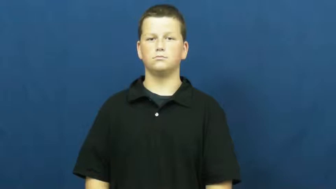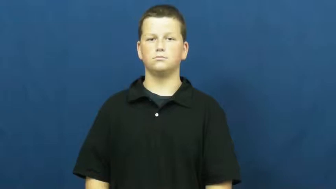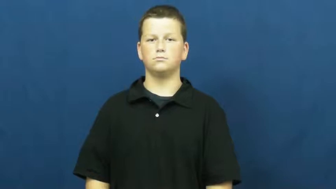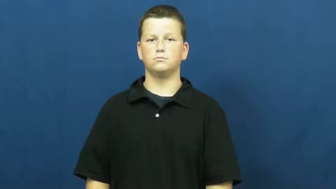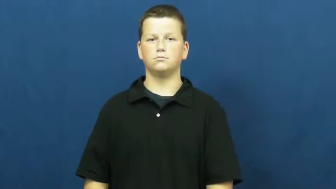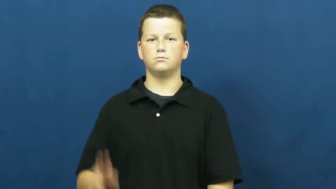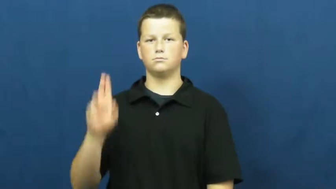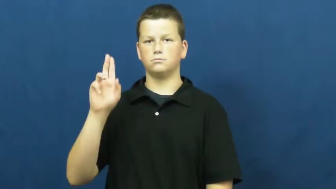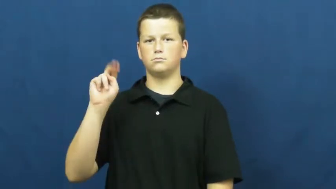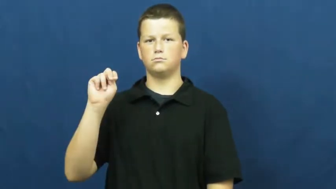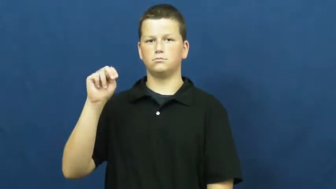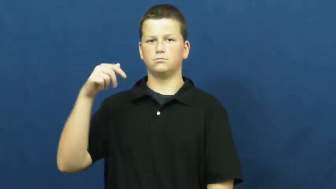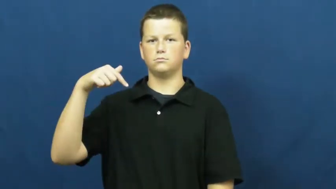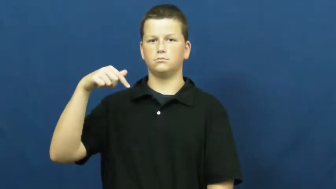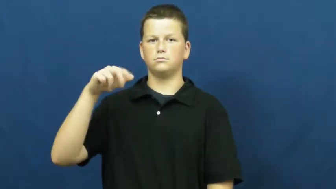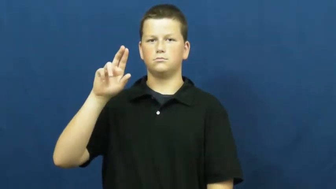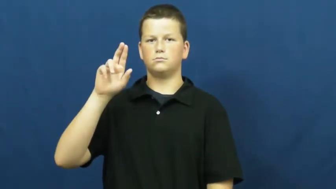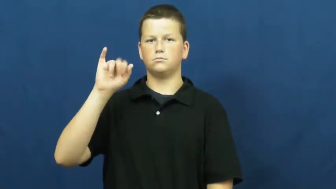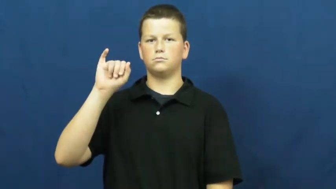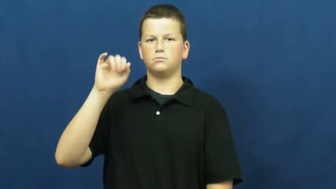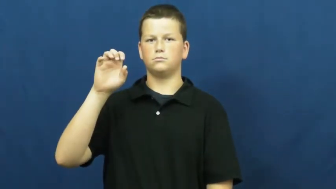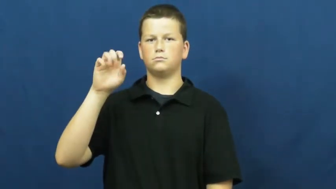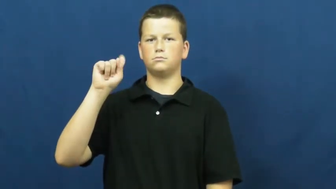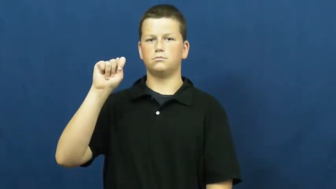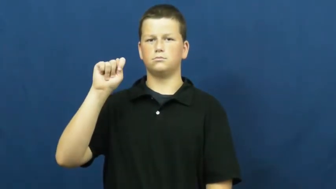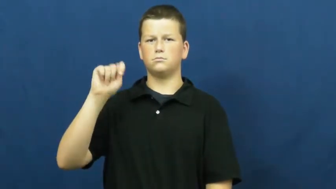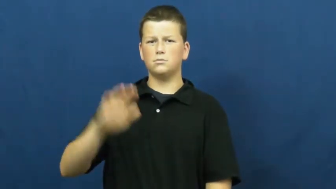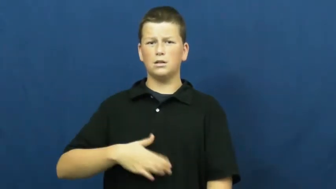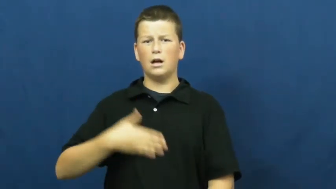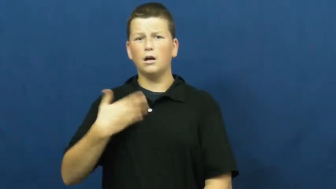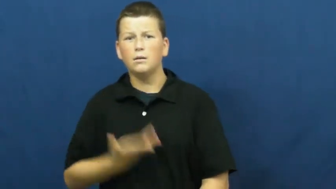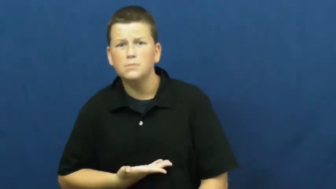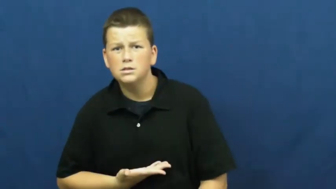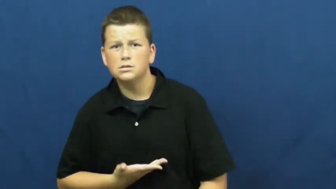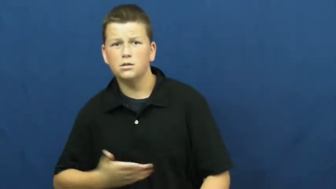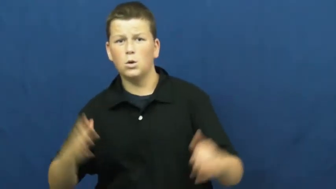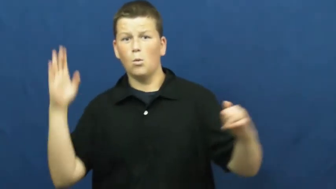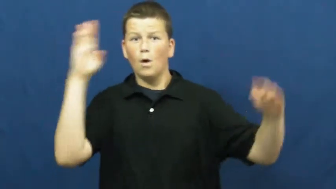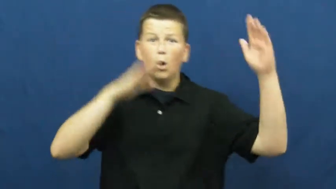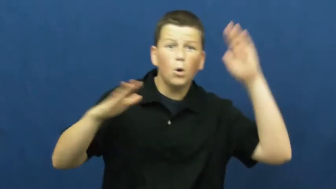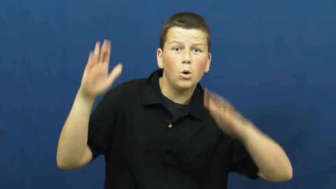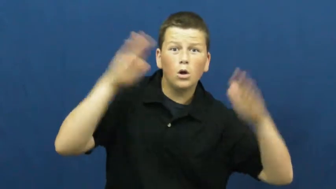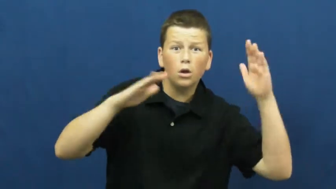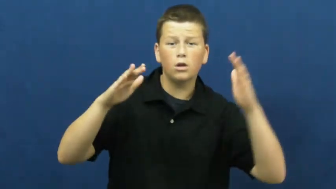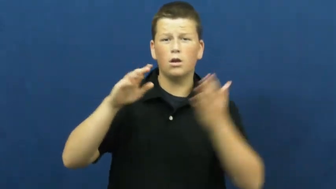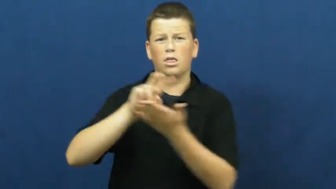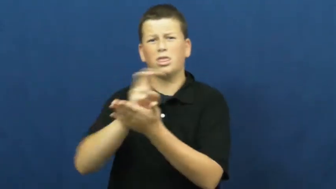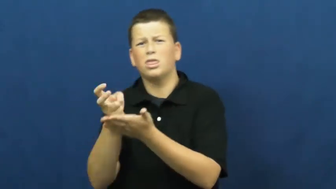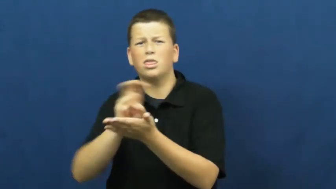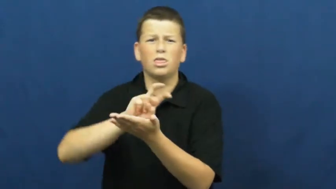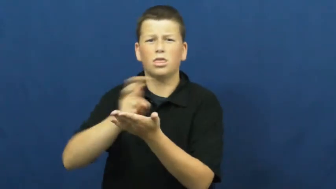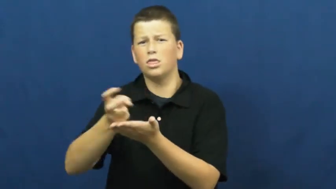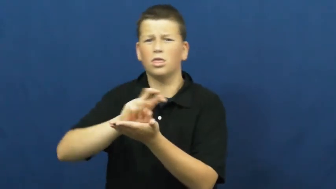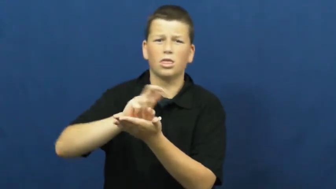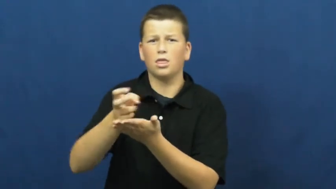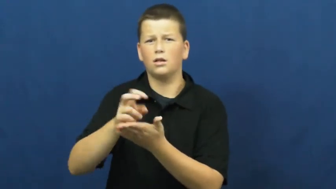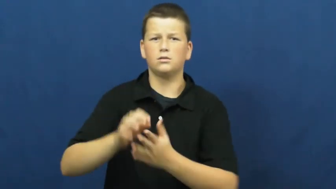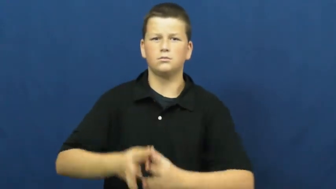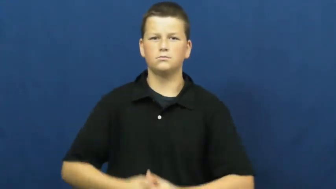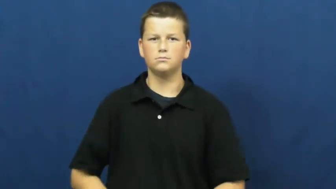unquiet